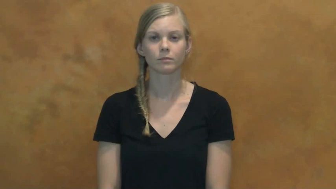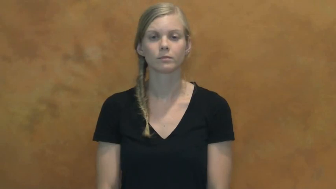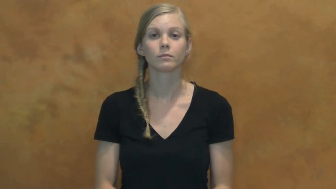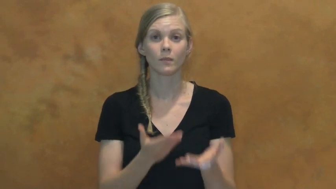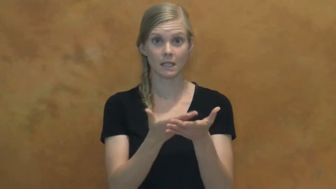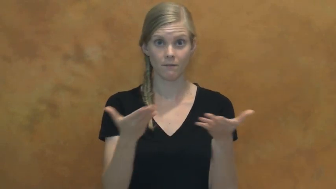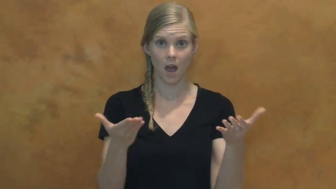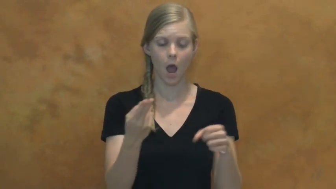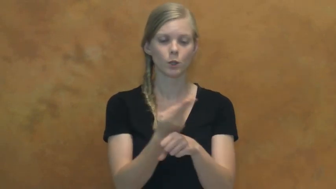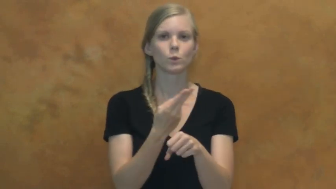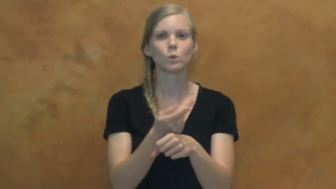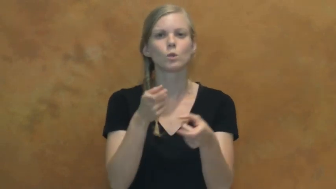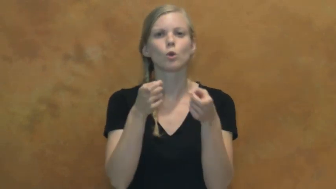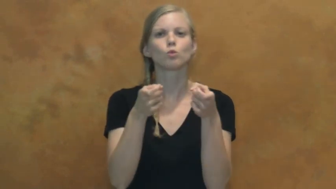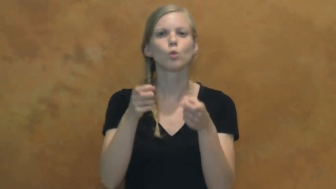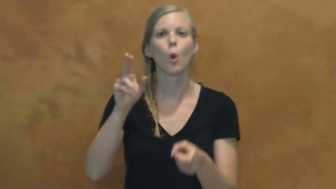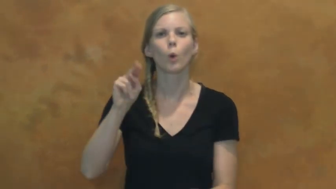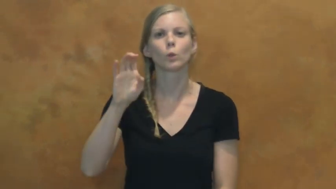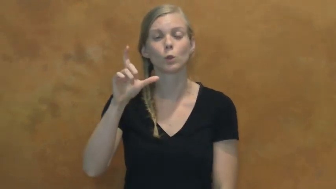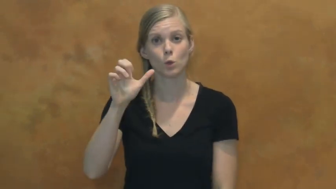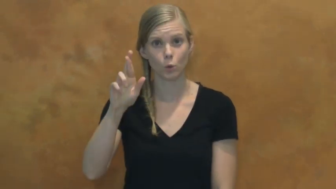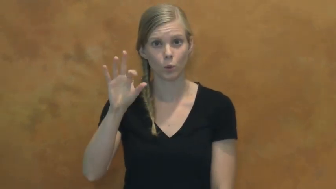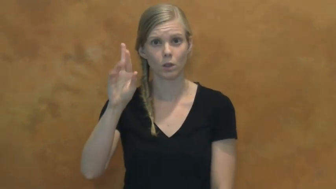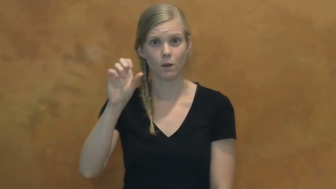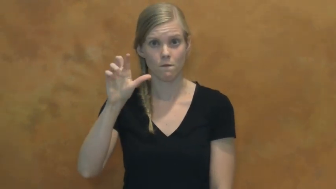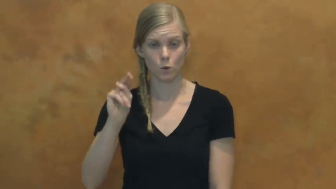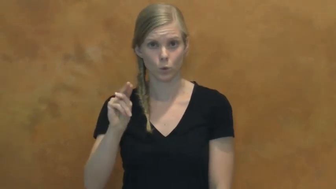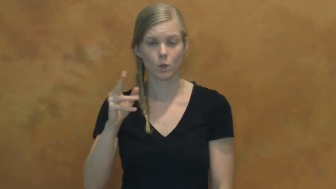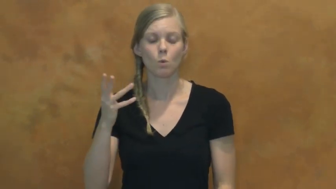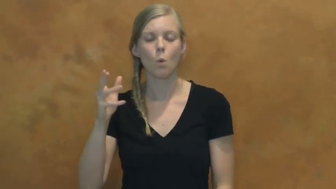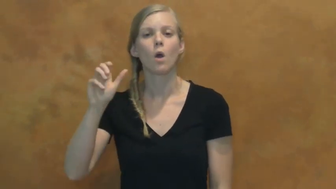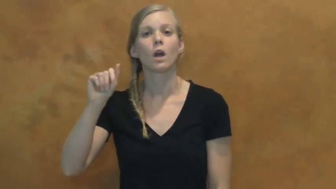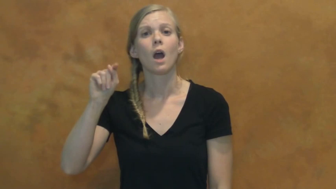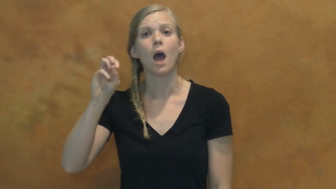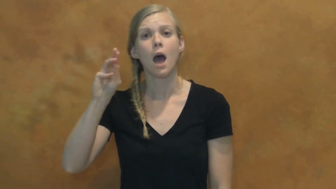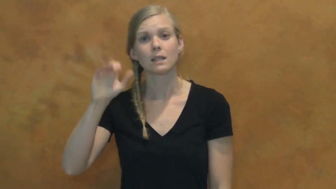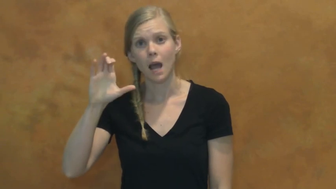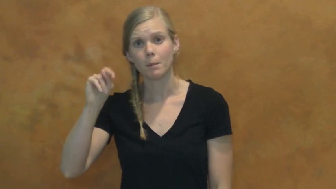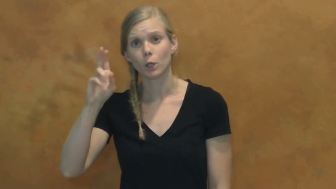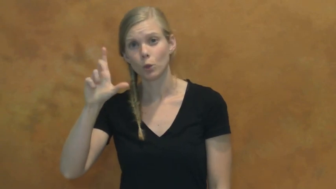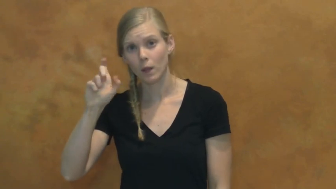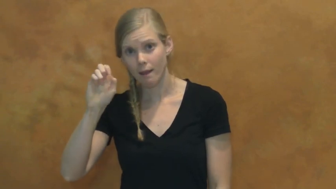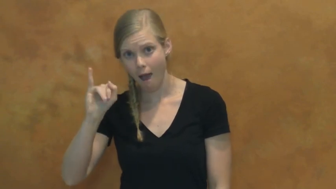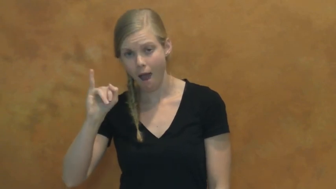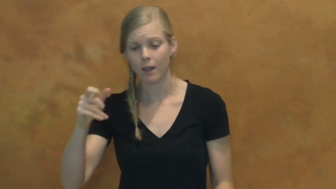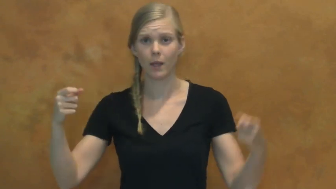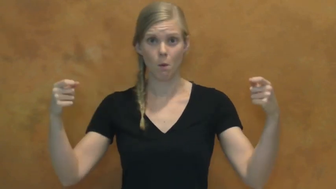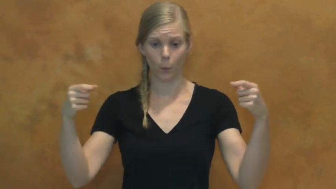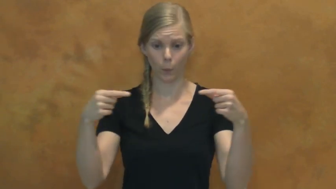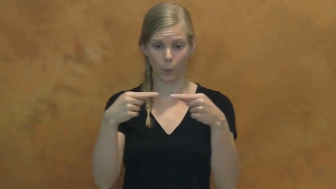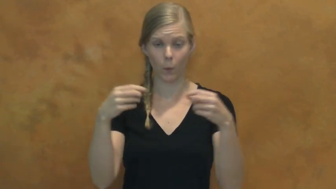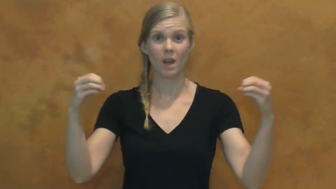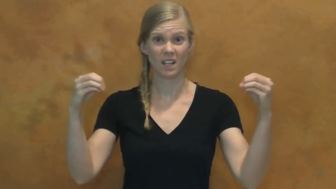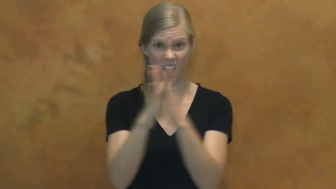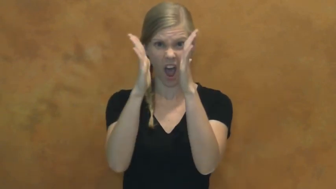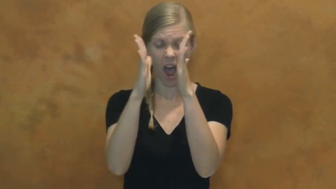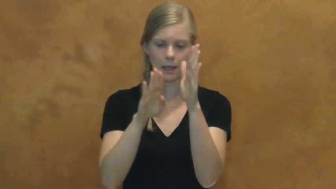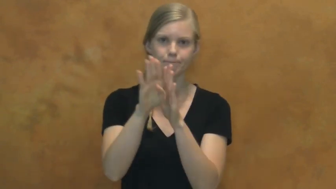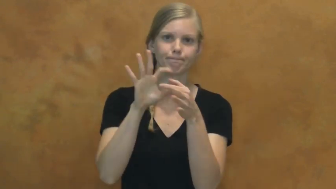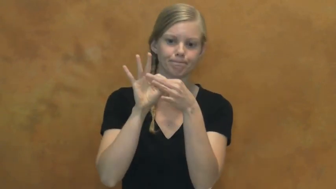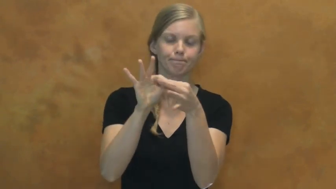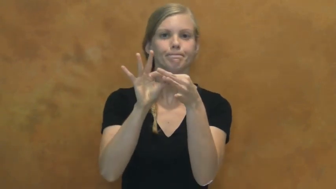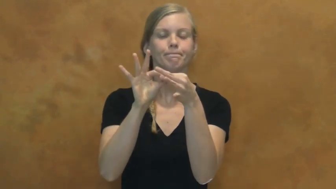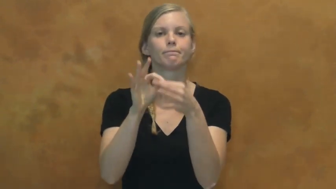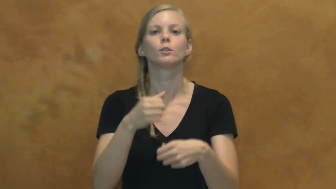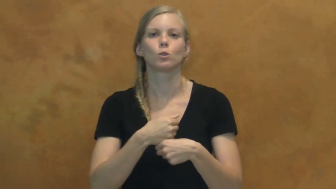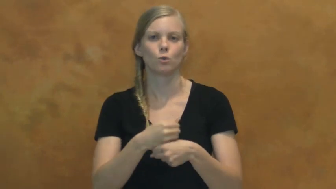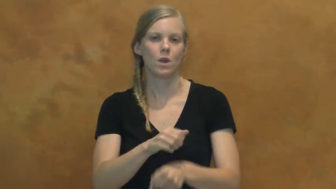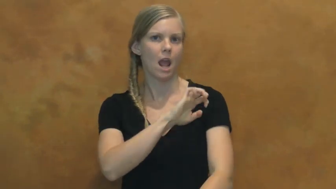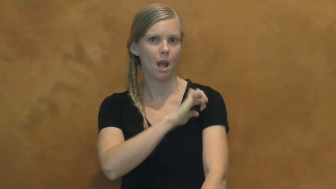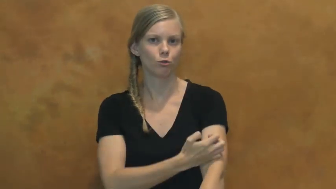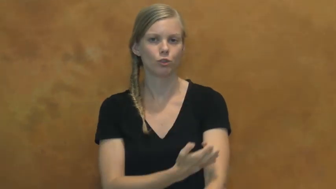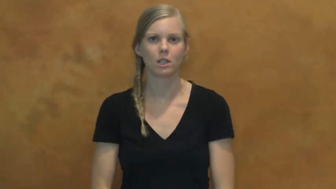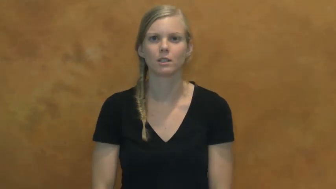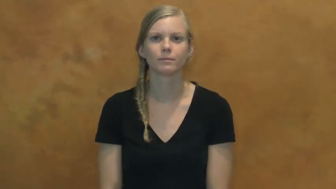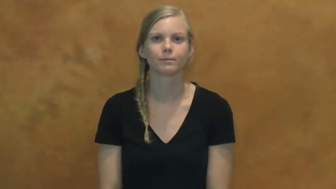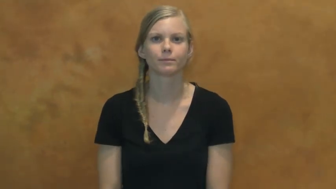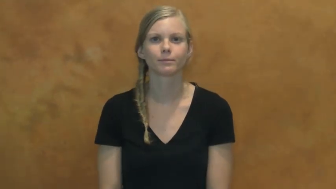thermonuclear reactor